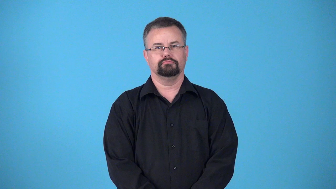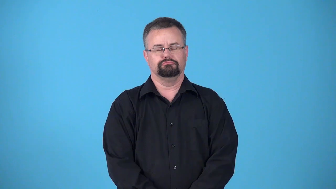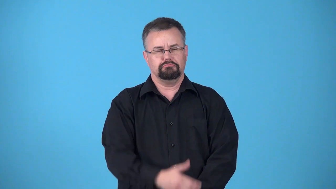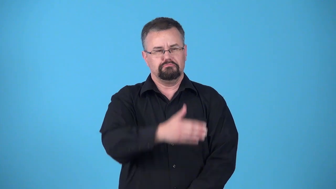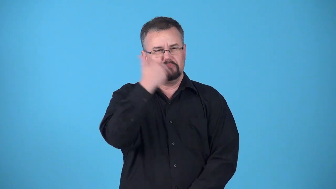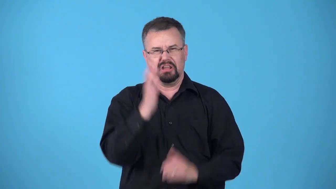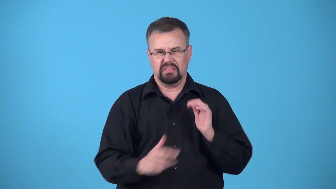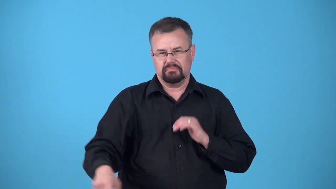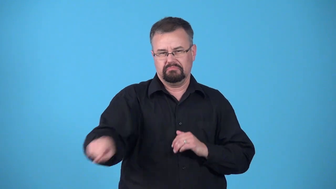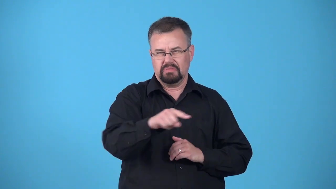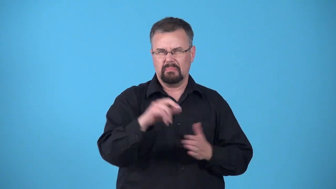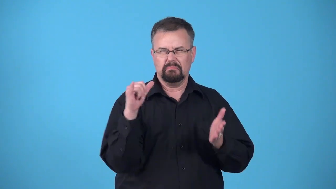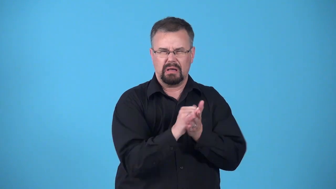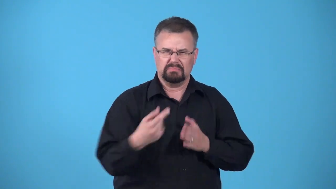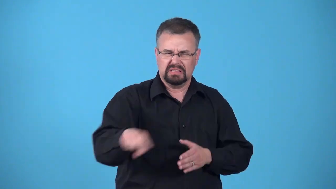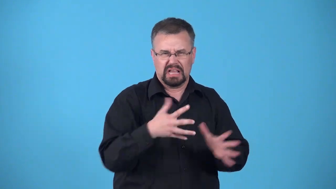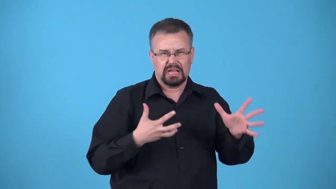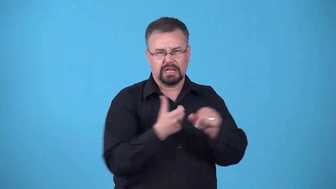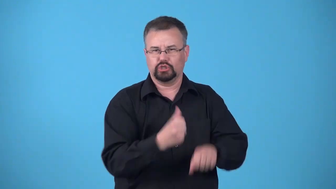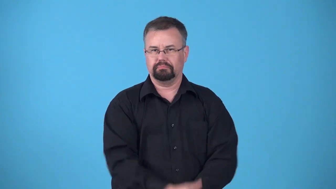run rings around someone, run circles around someone